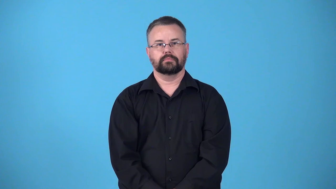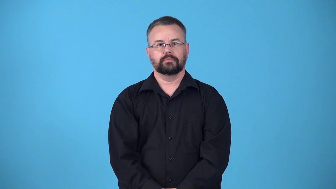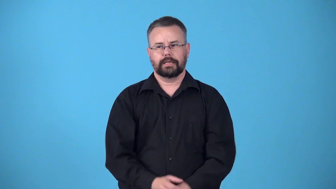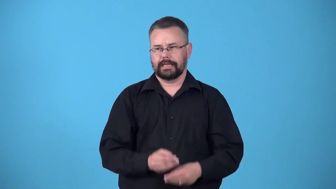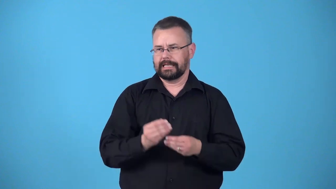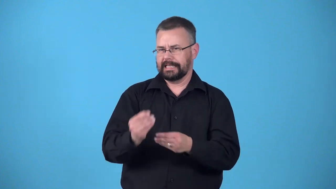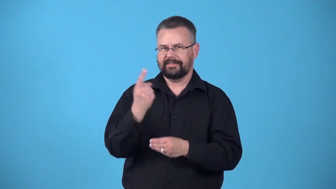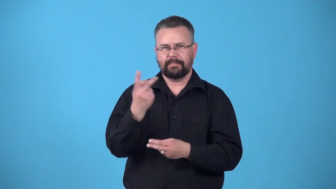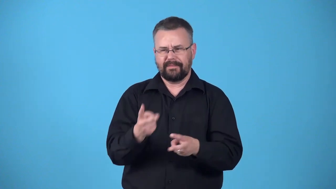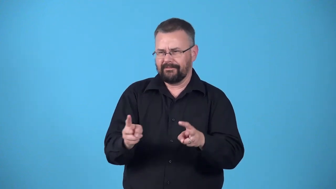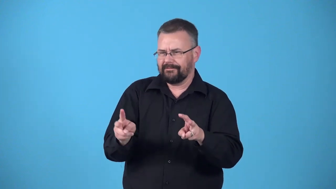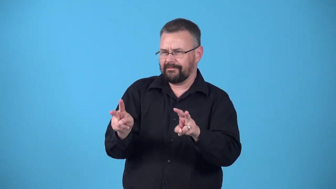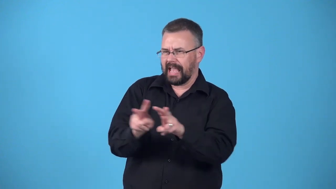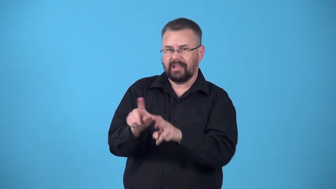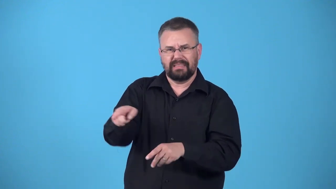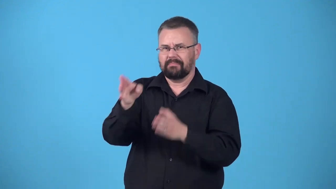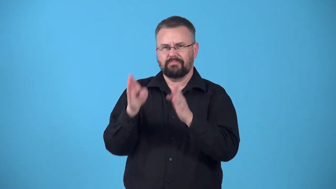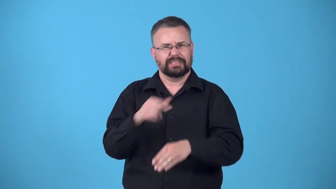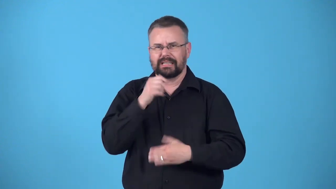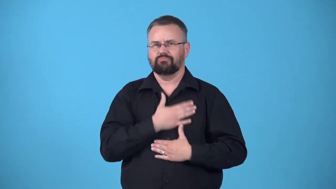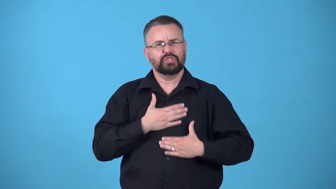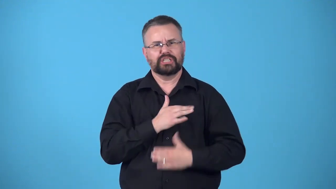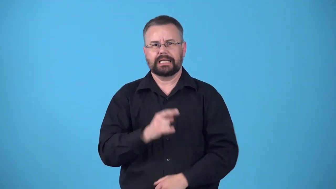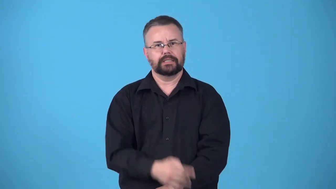cast pearls before swine